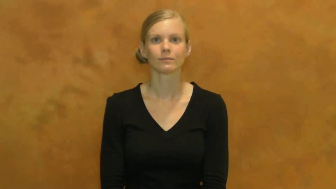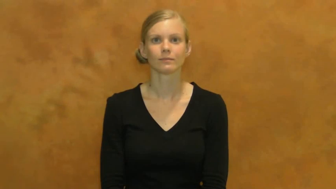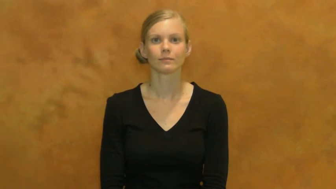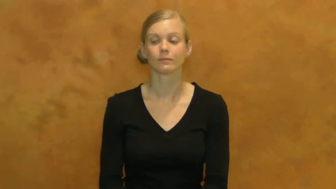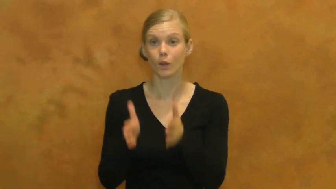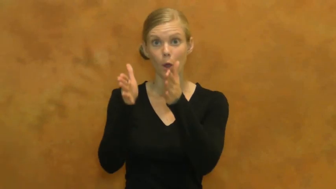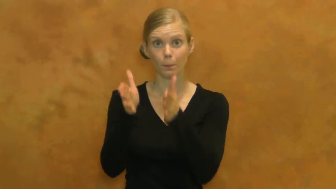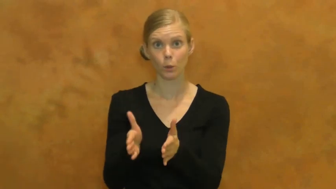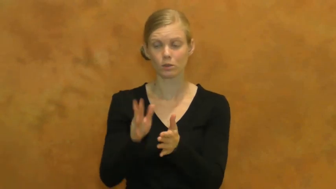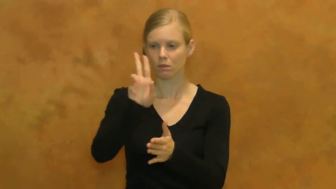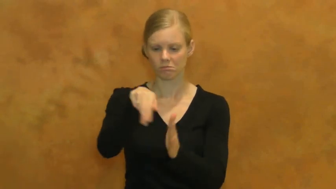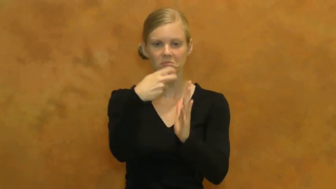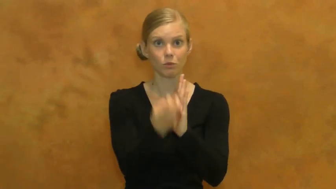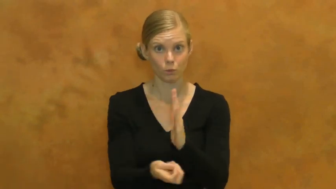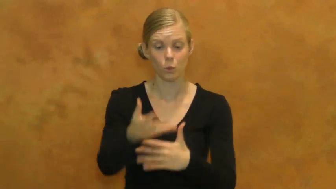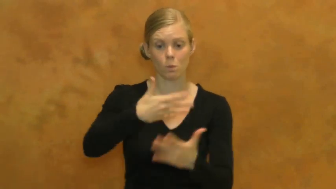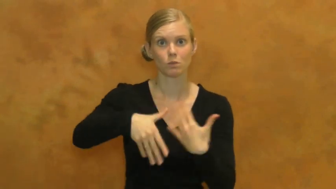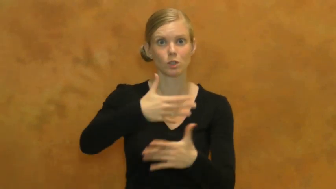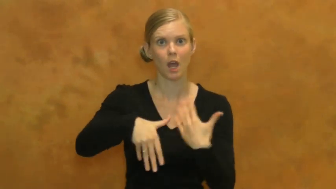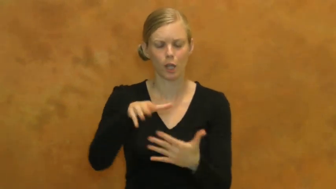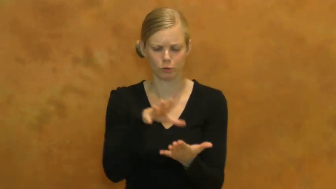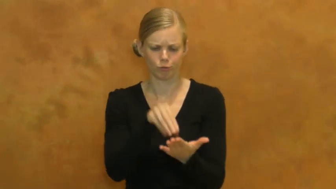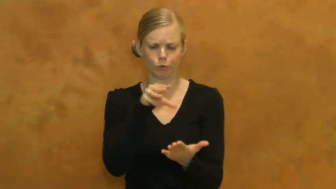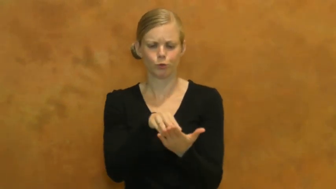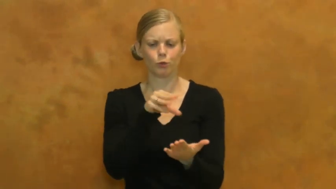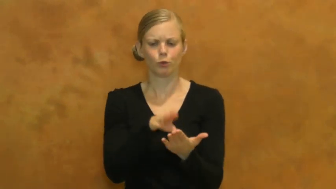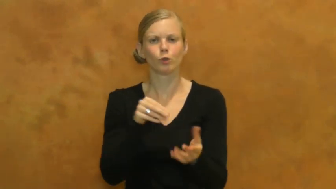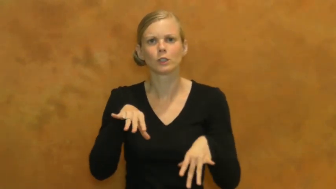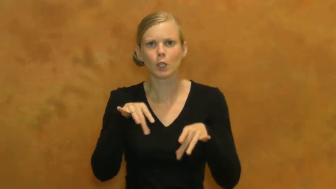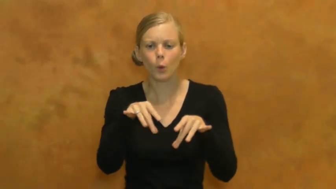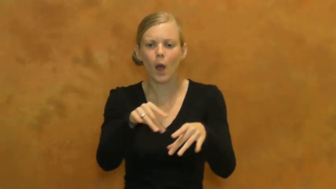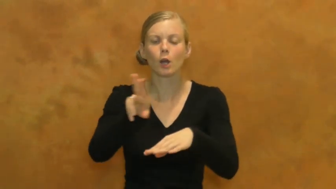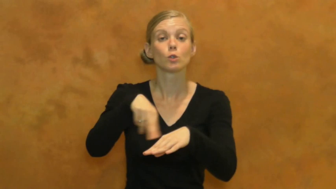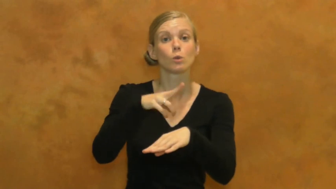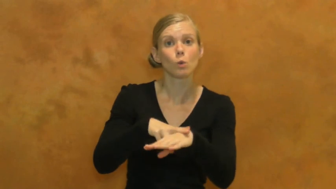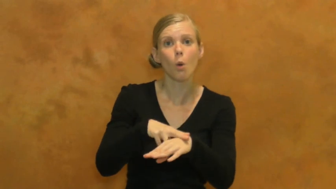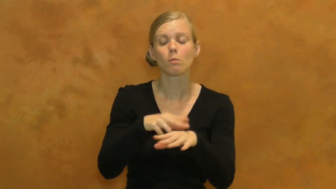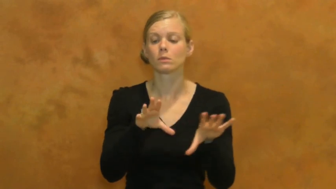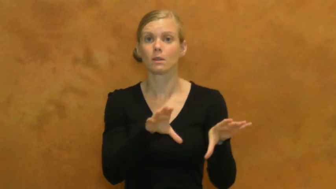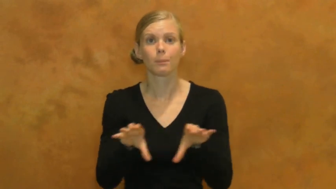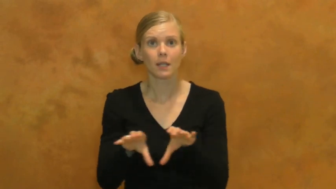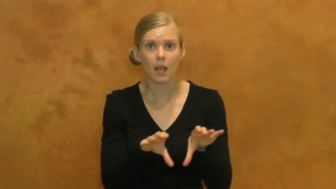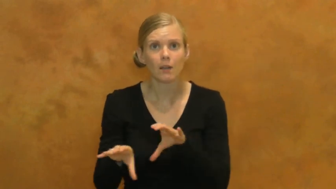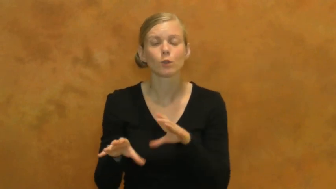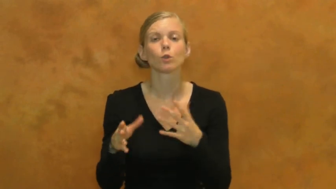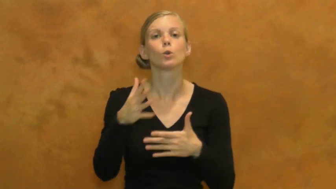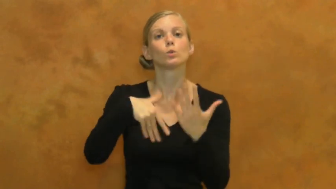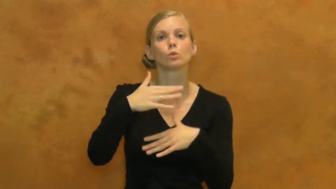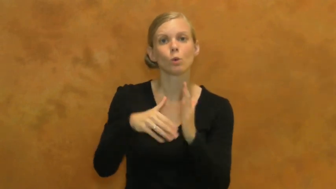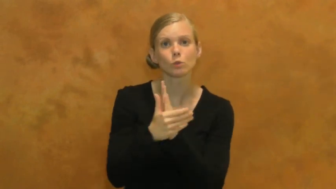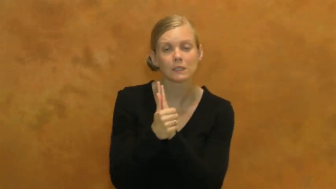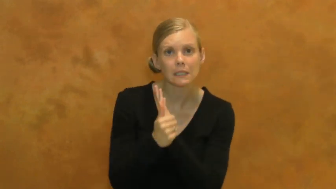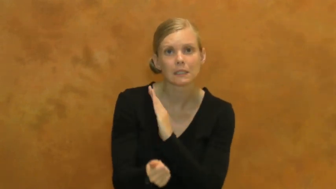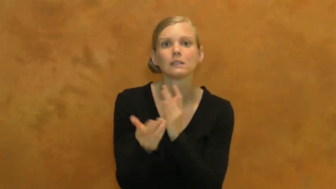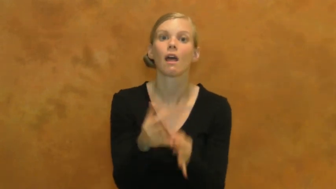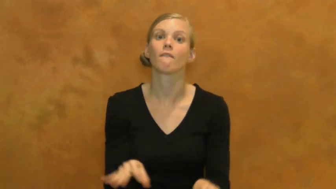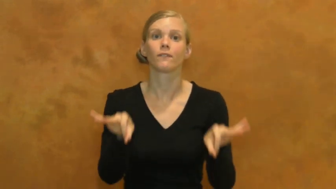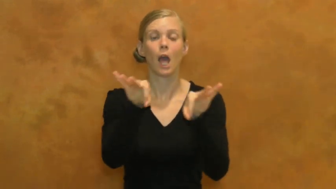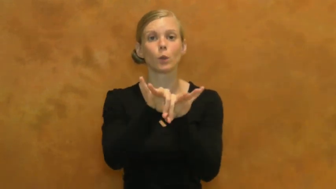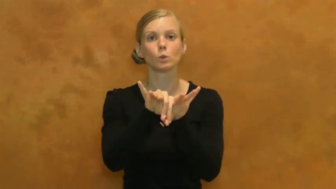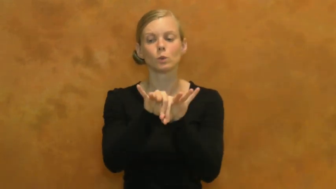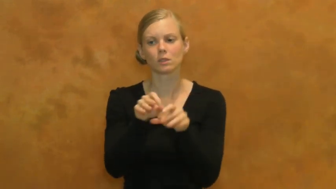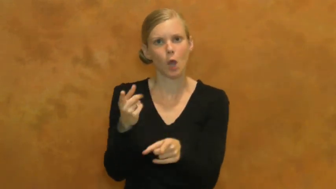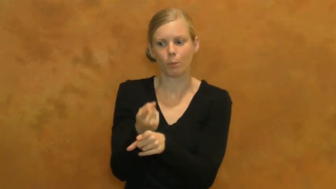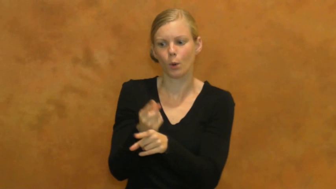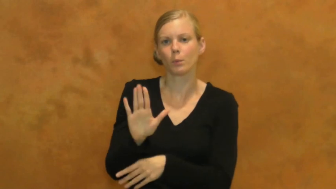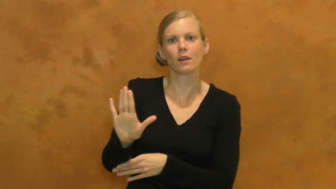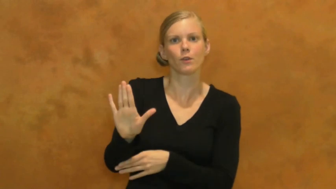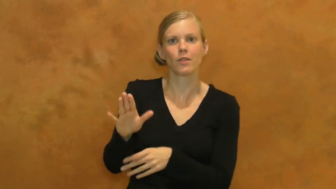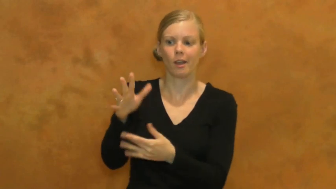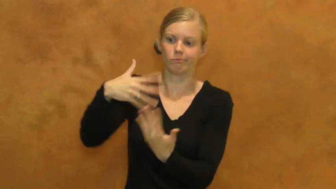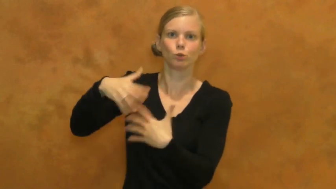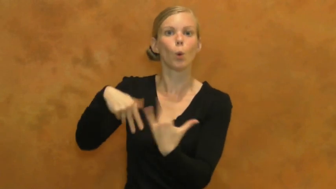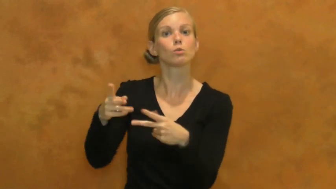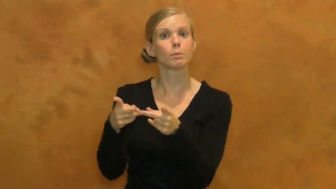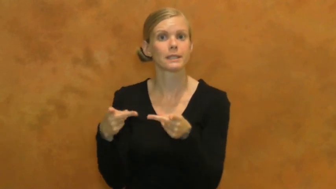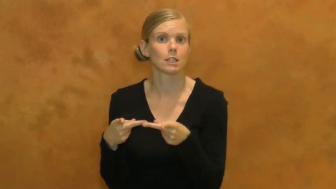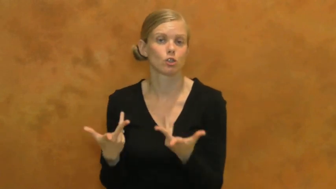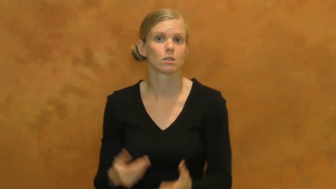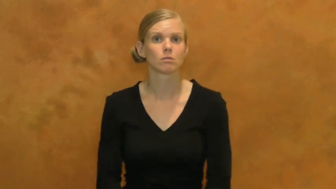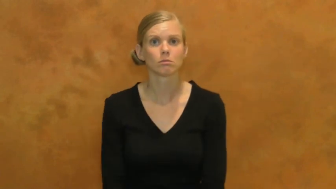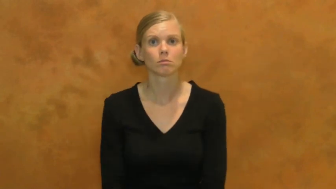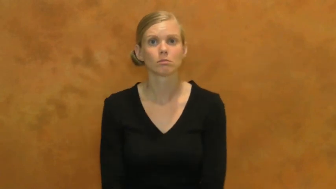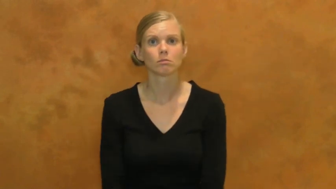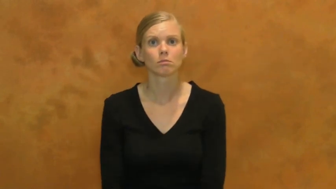socialization